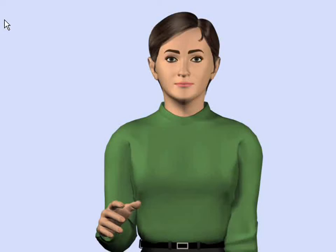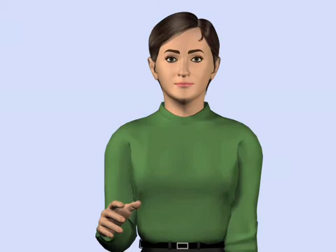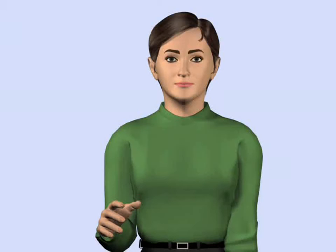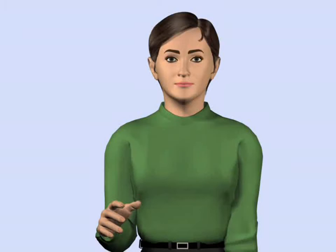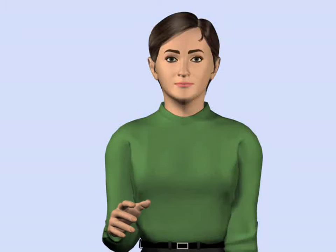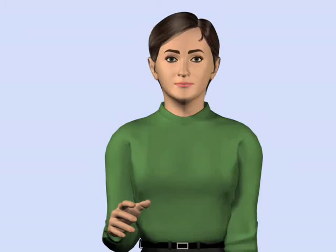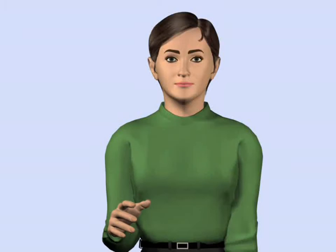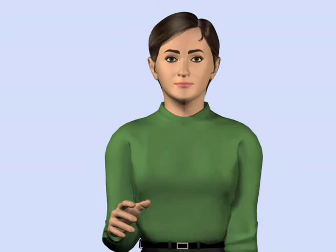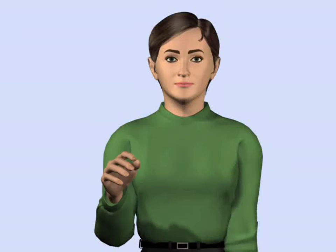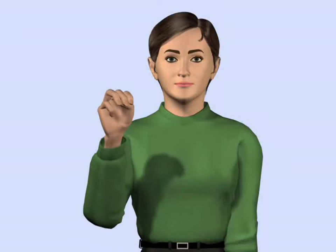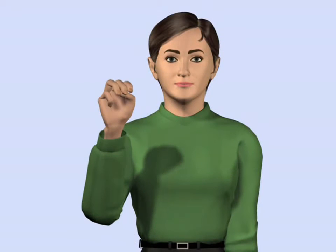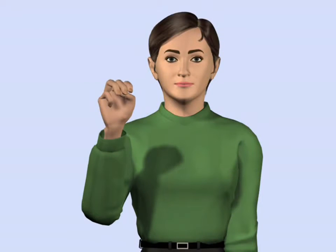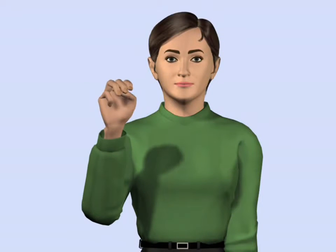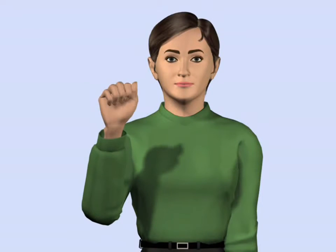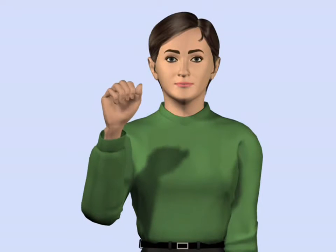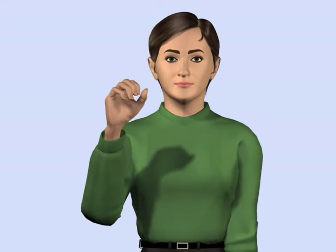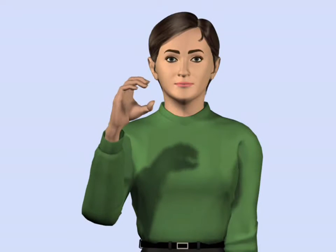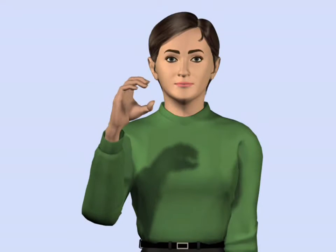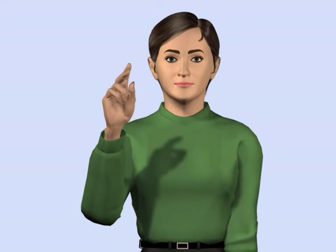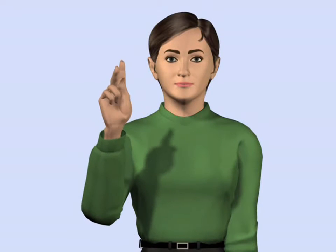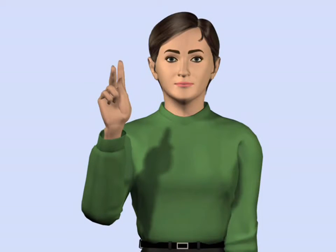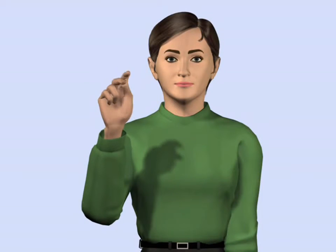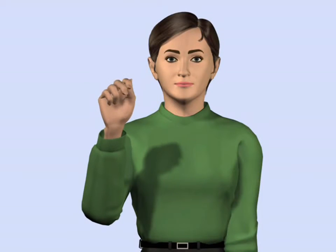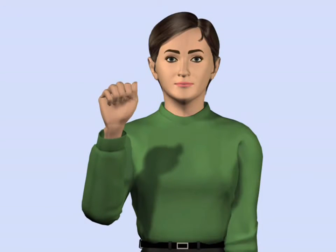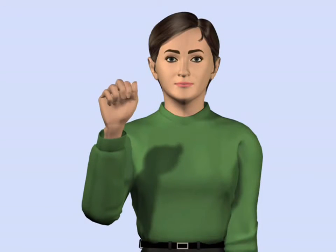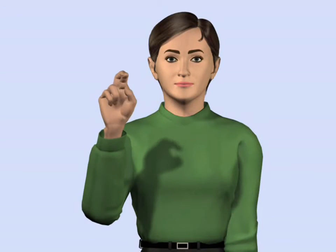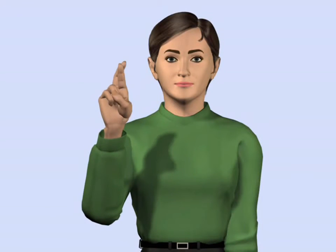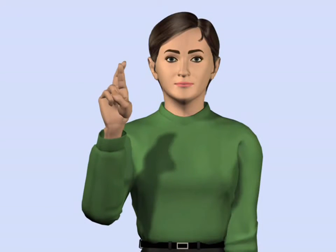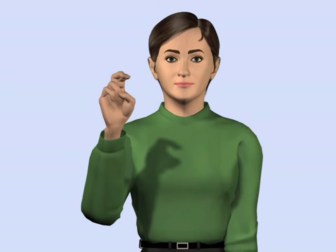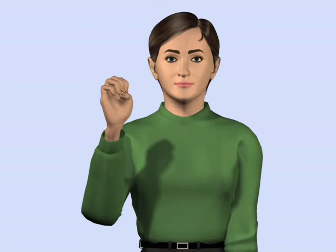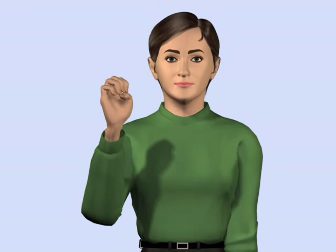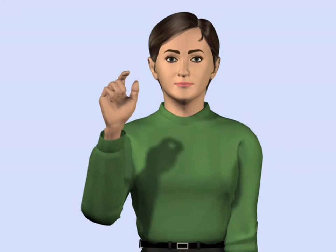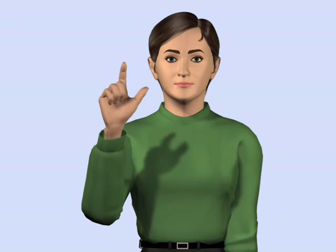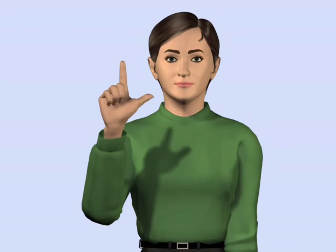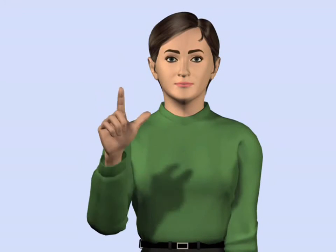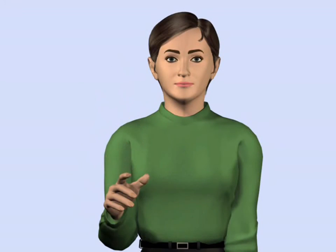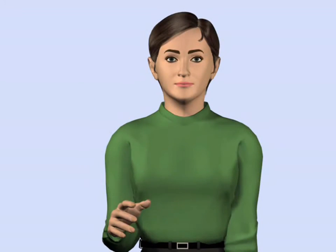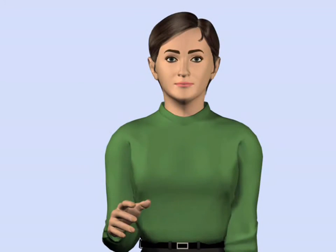mackarel